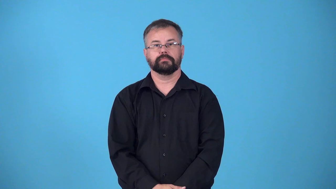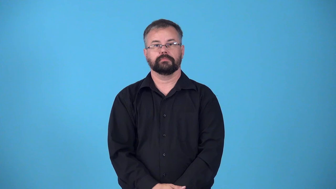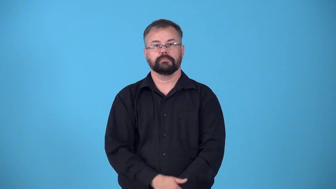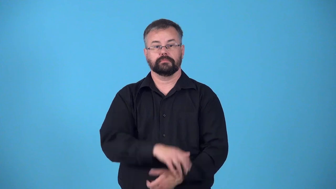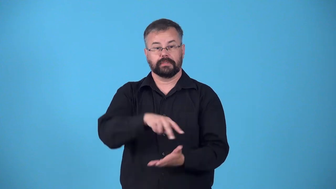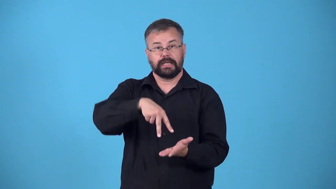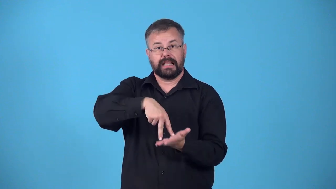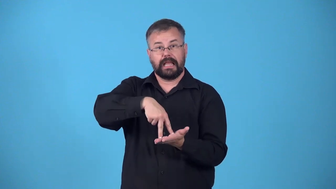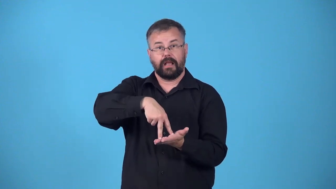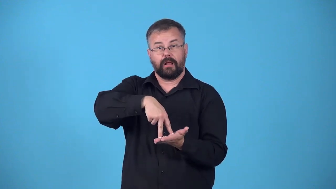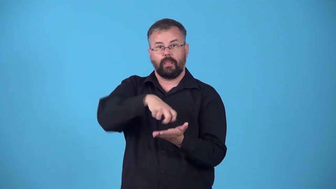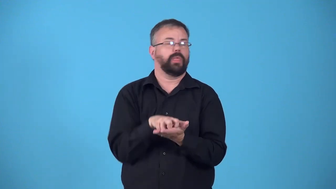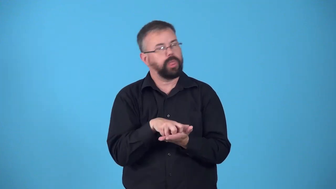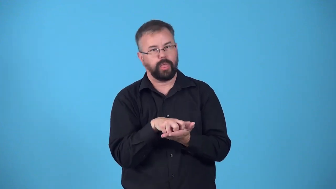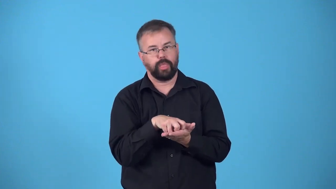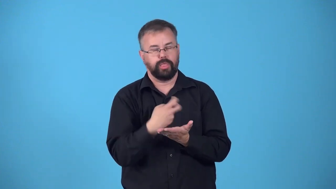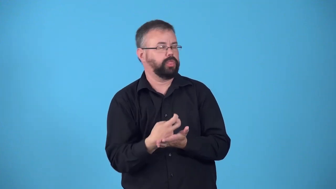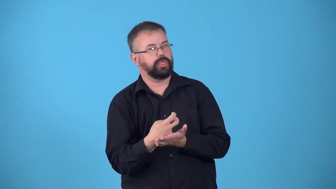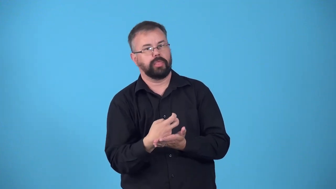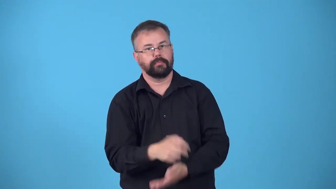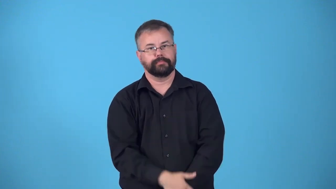fold